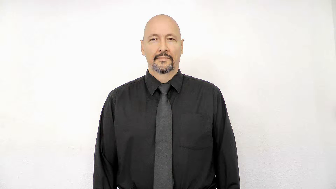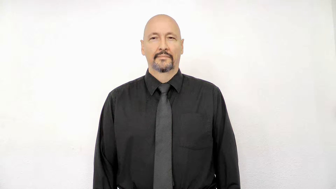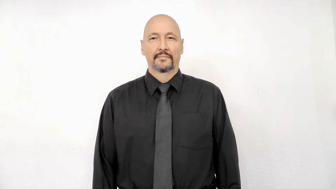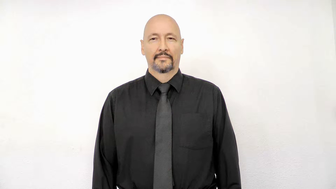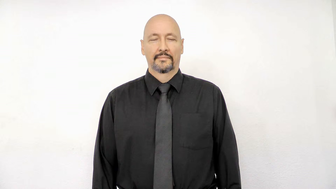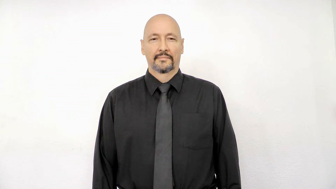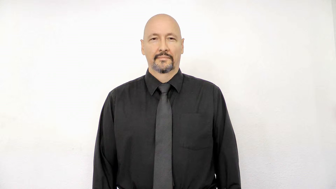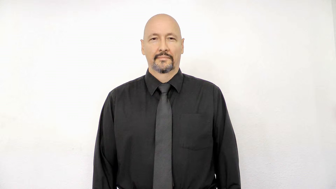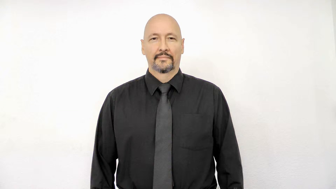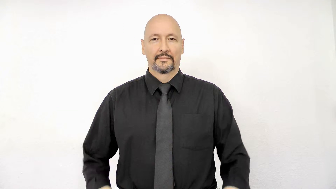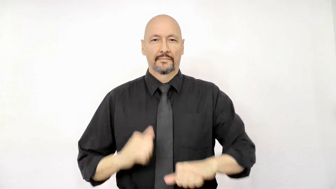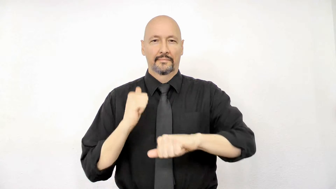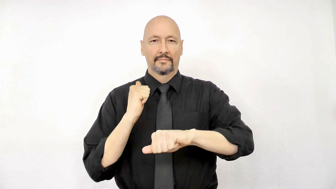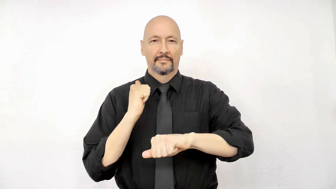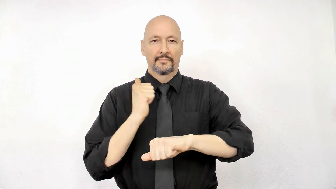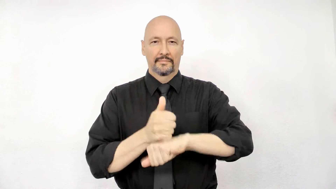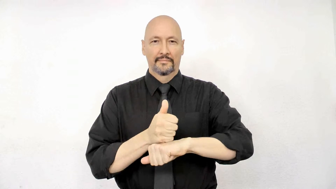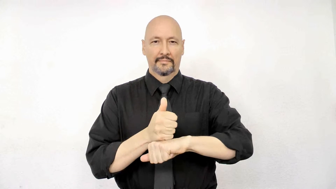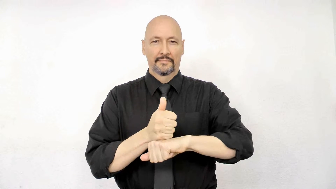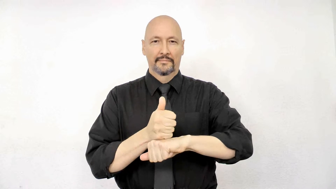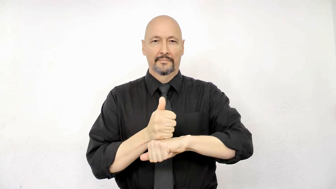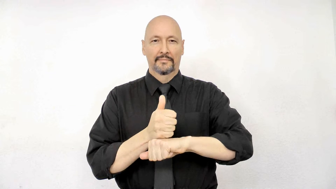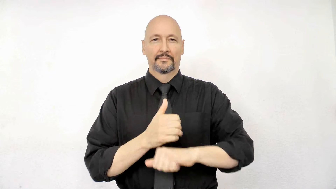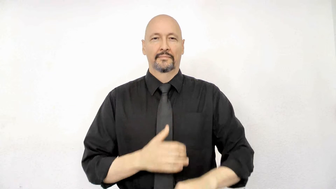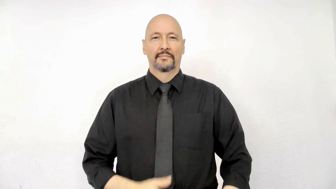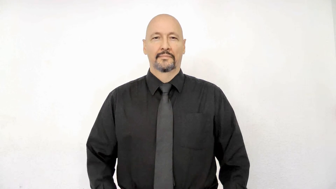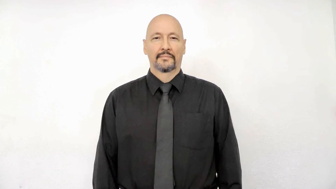standard set up establish